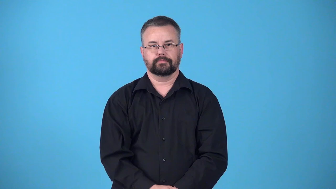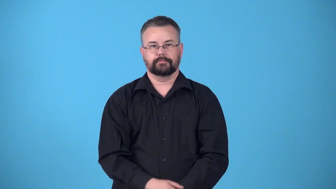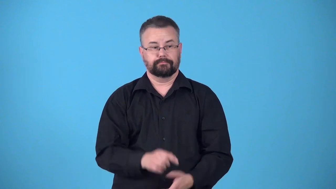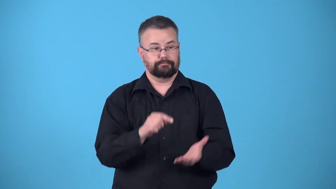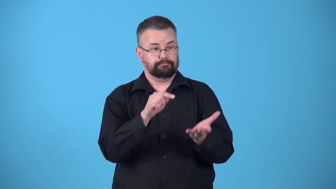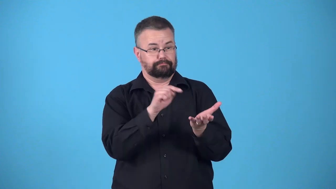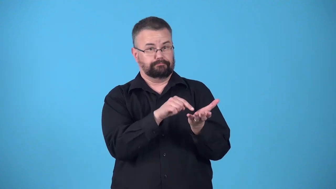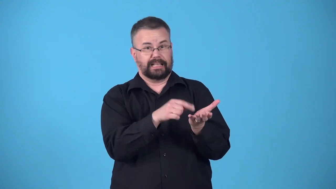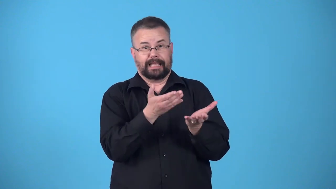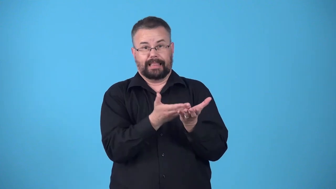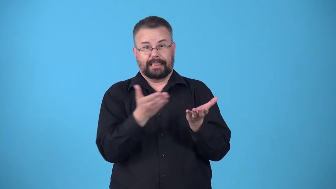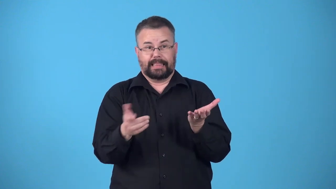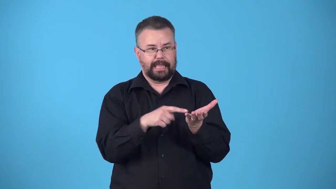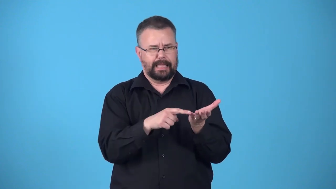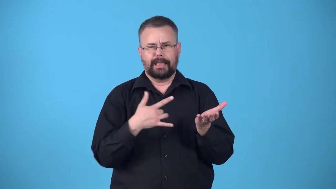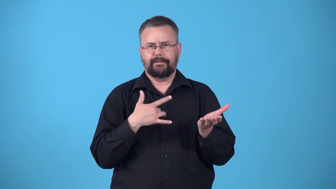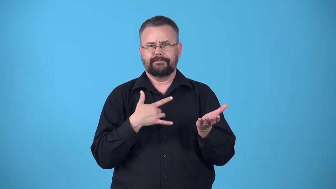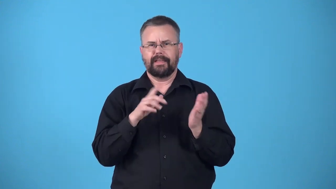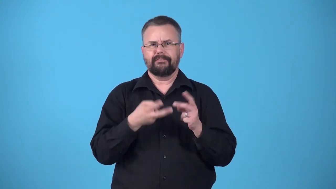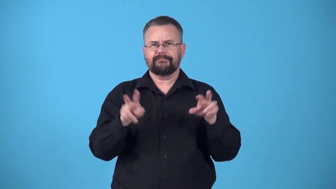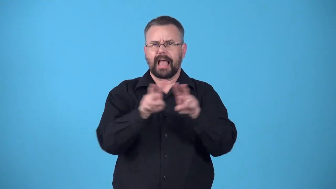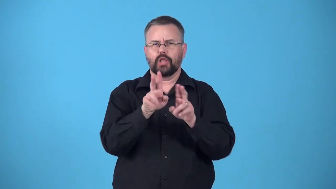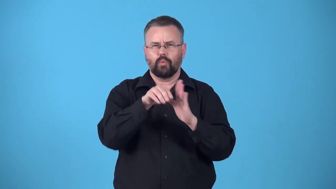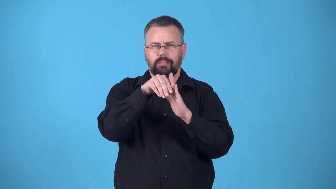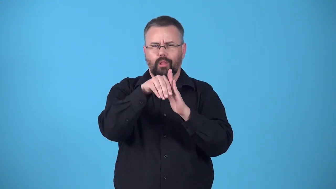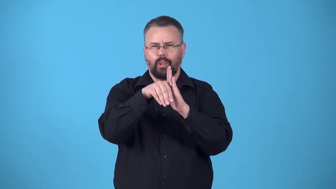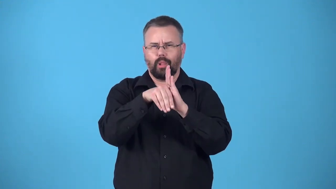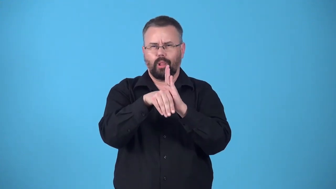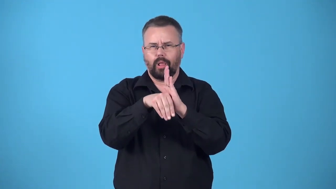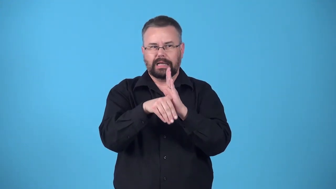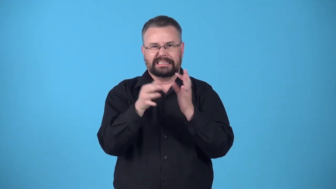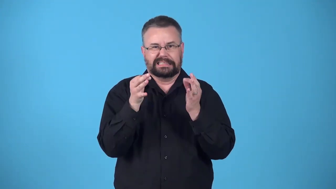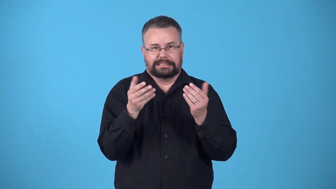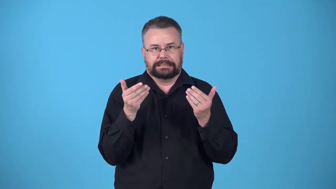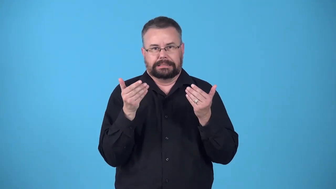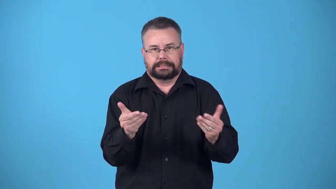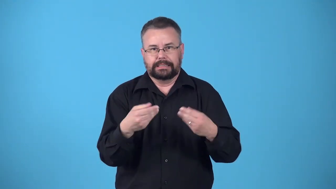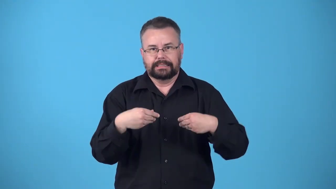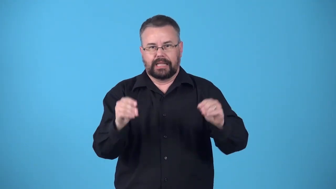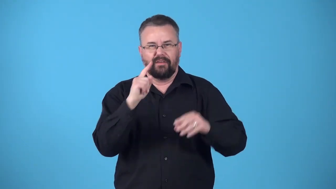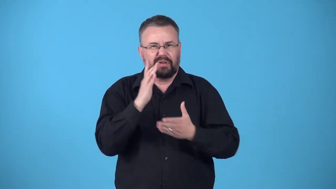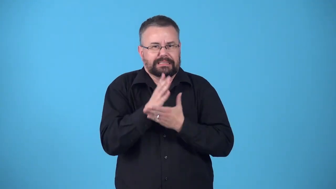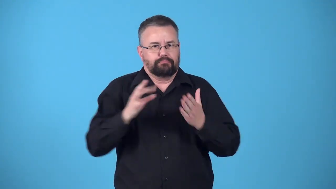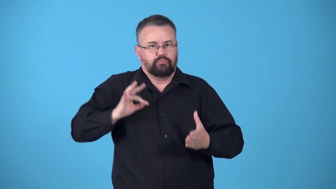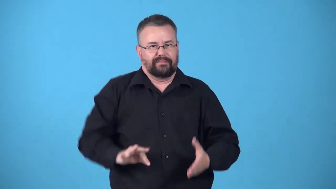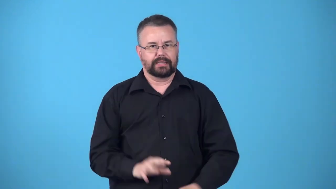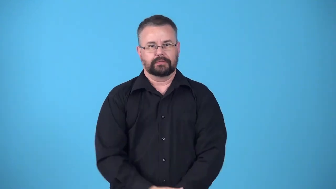cash in your chip